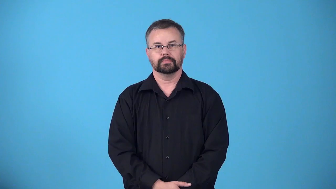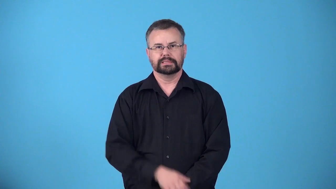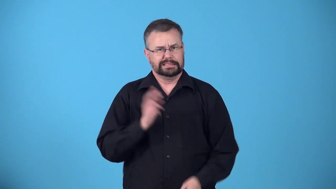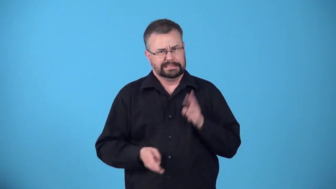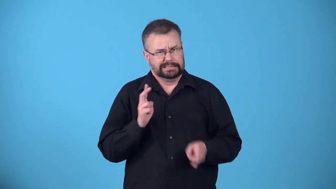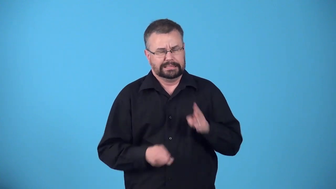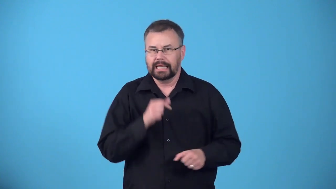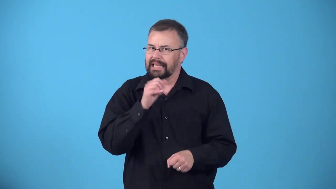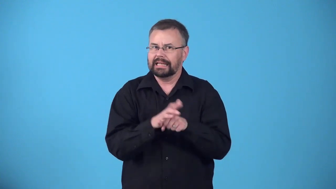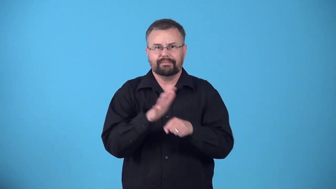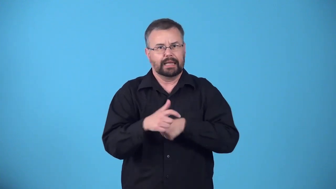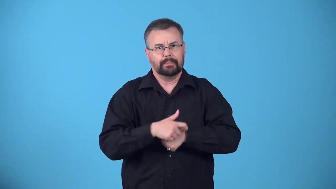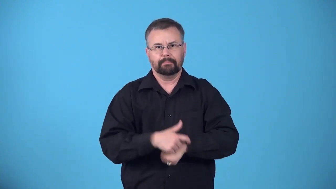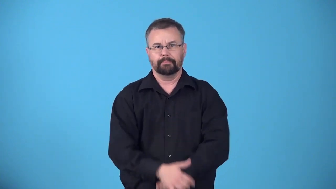against the clock